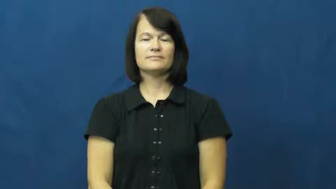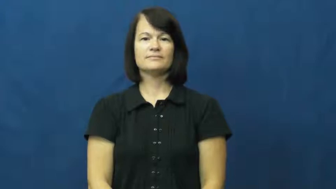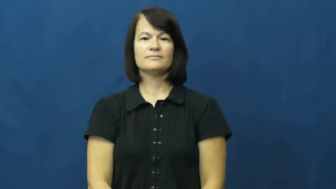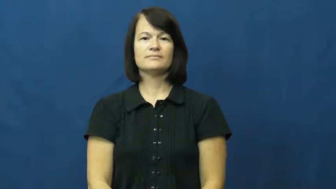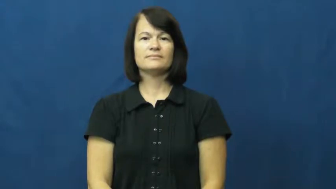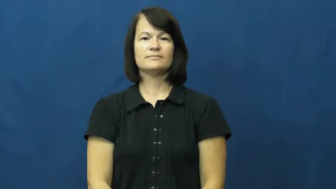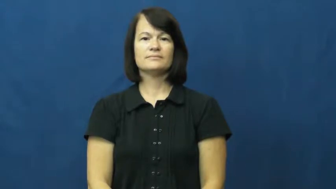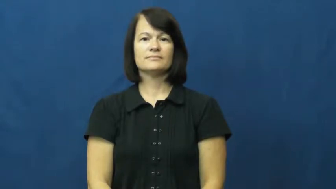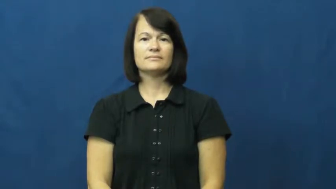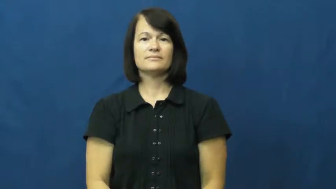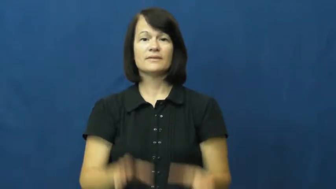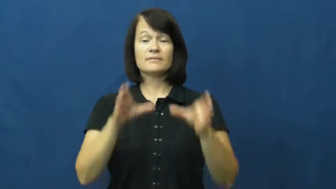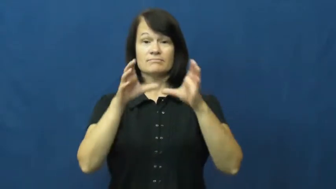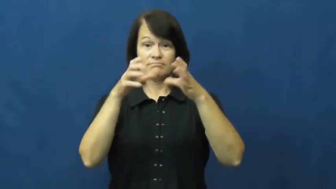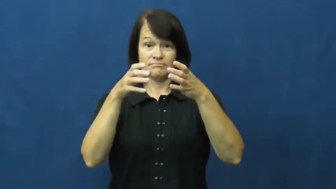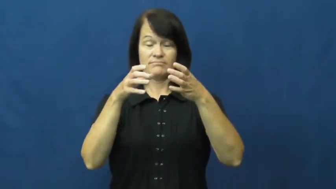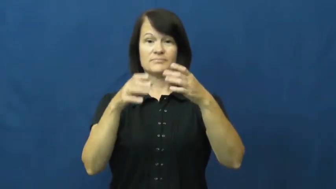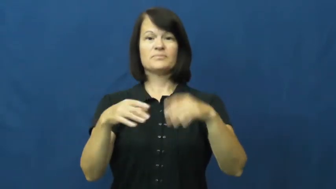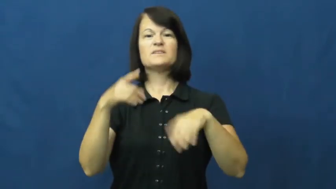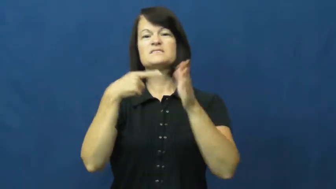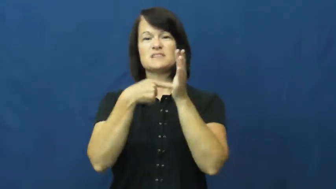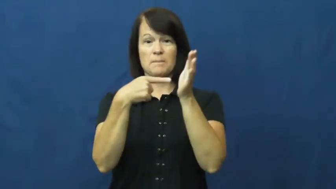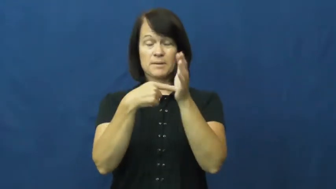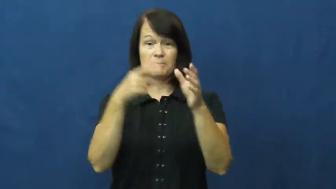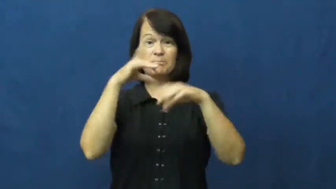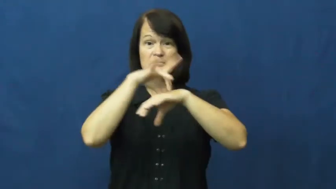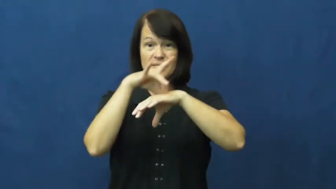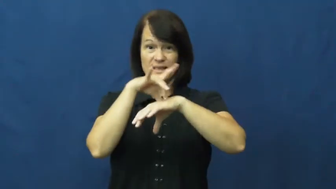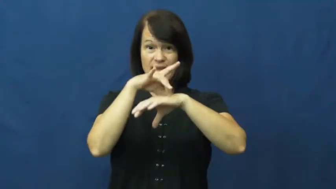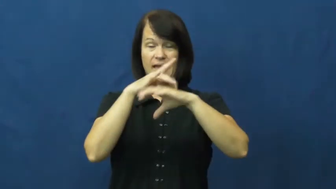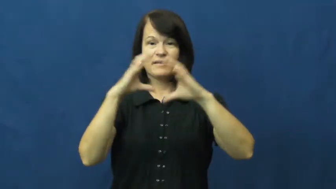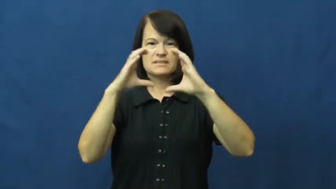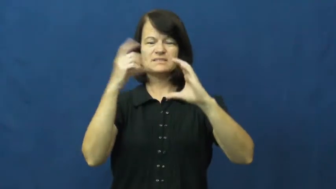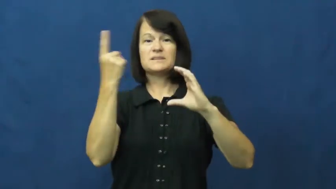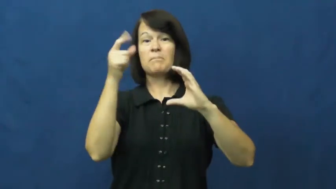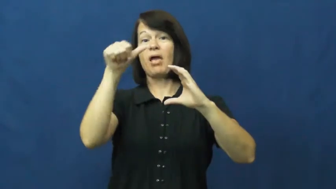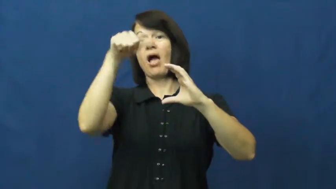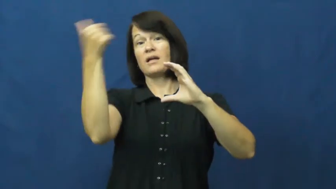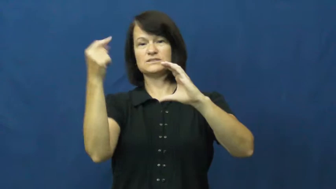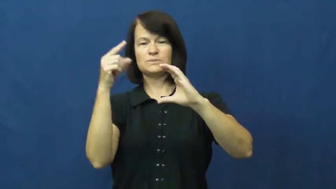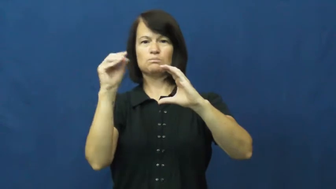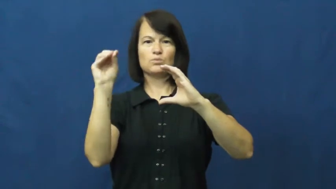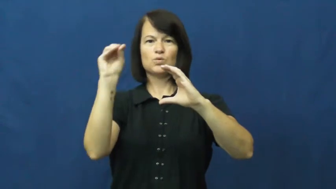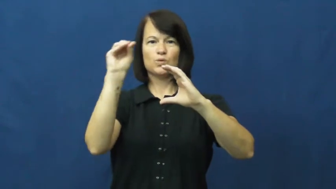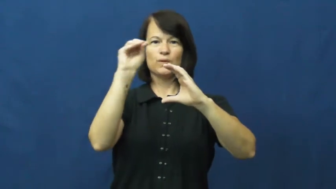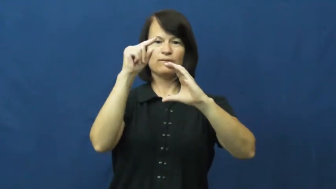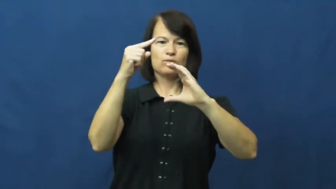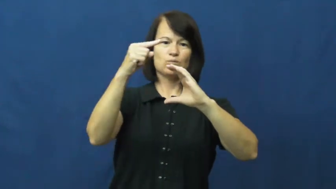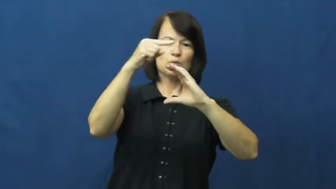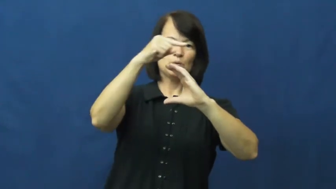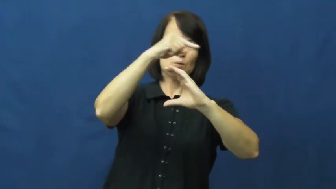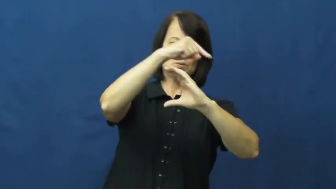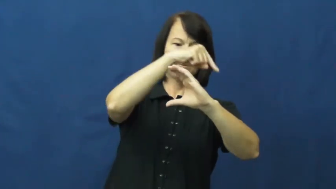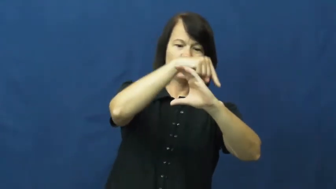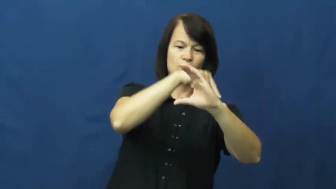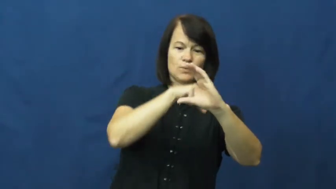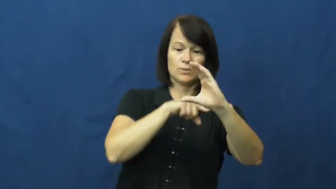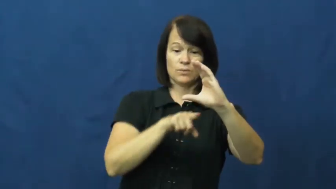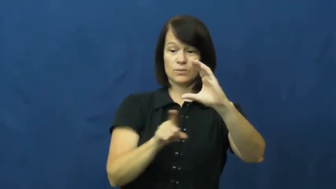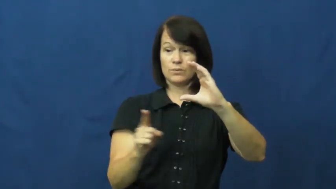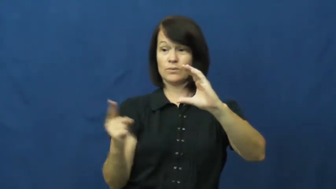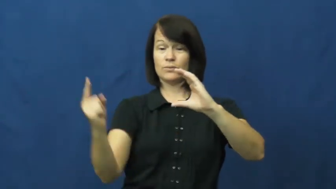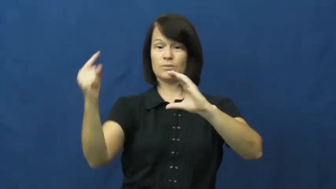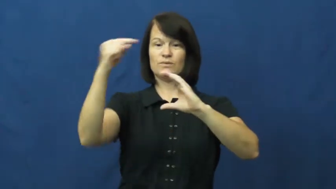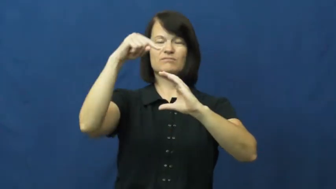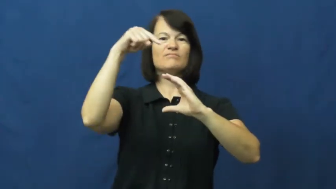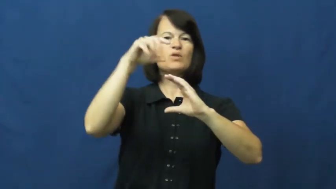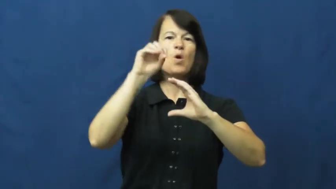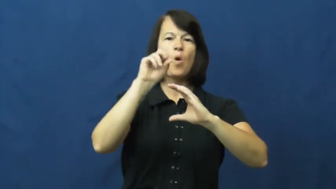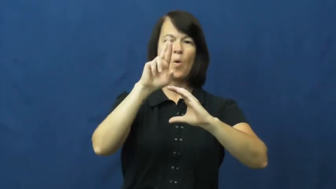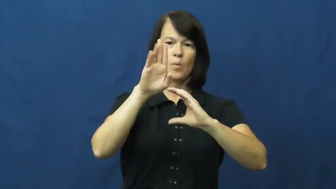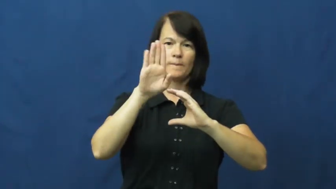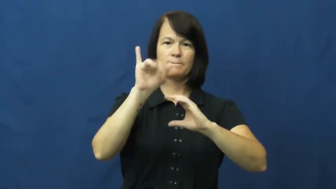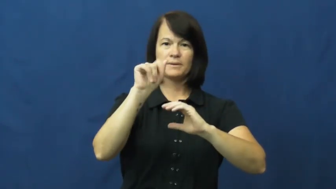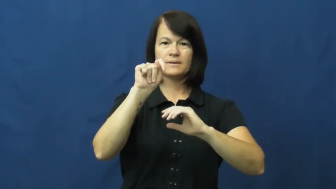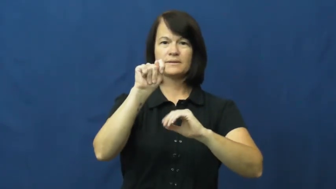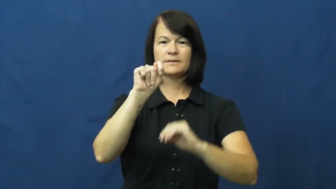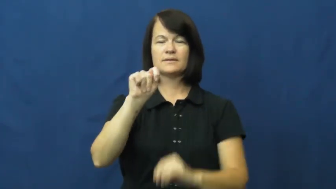orbit